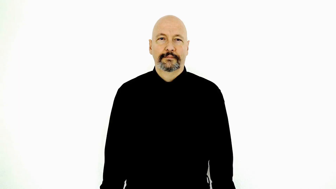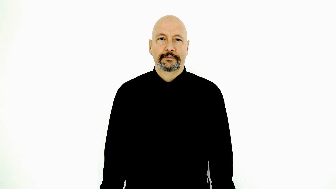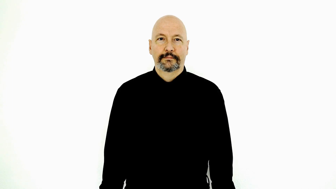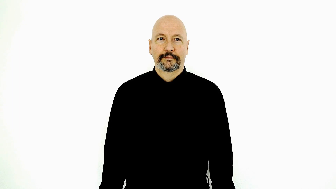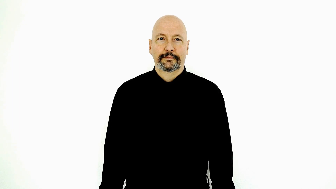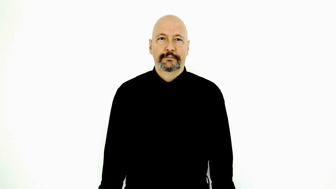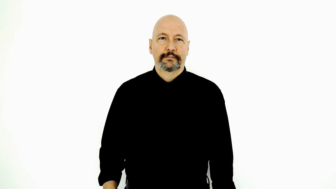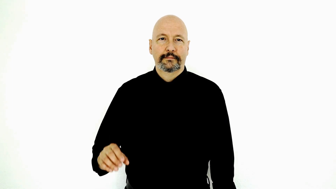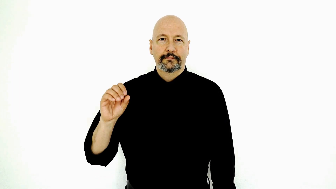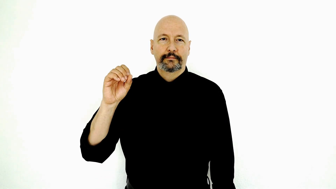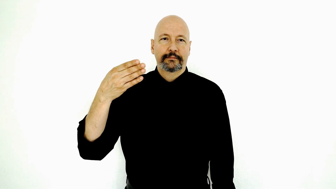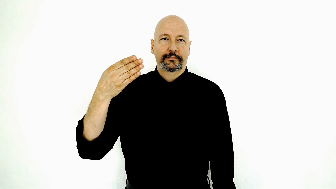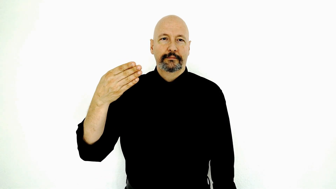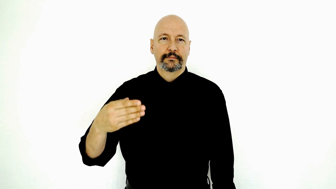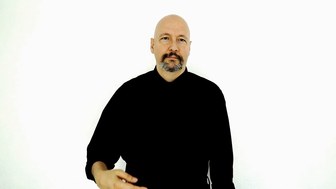OBAMA-[OB-version]